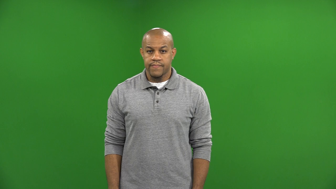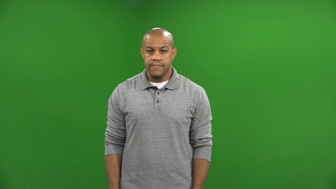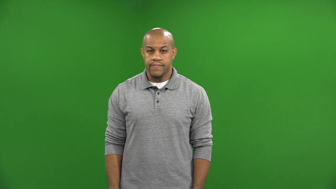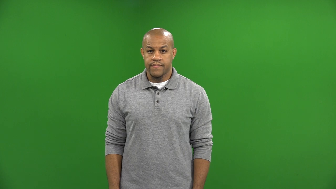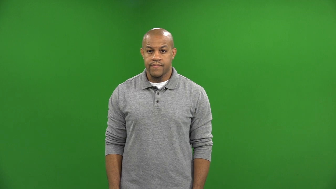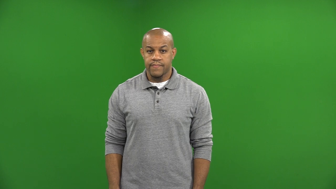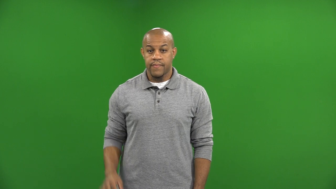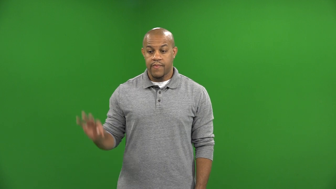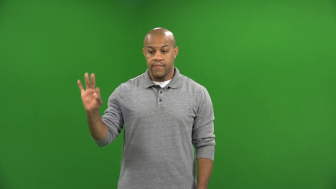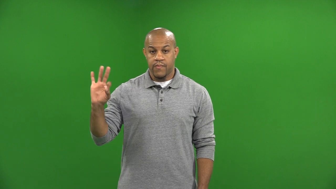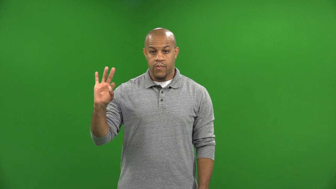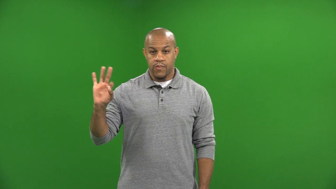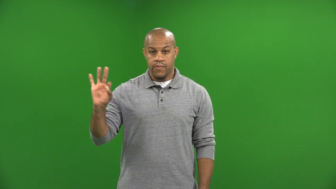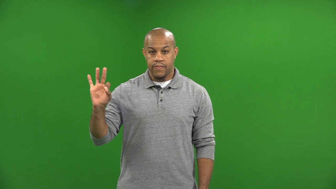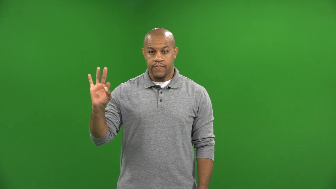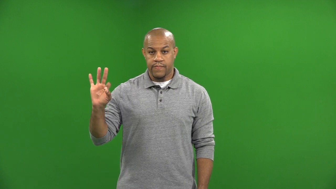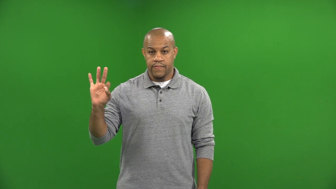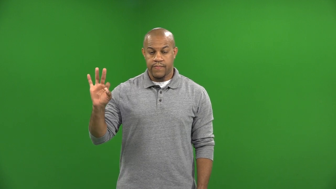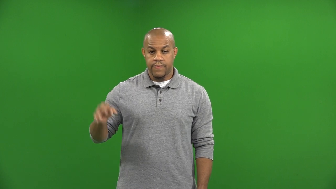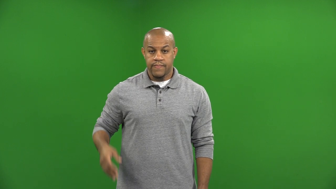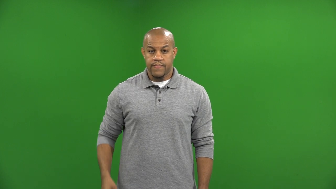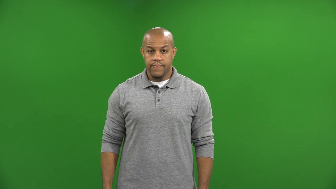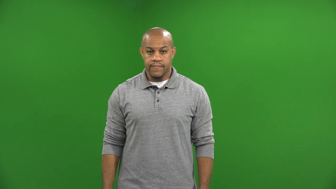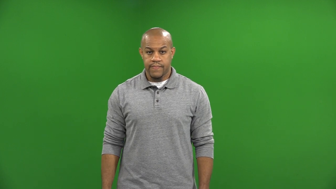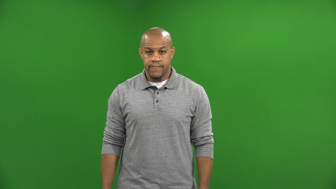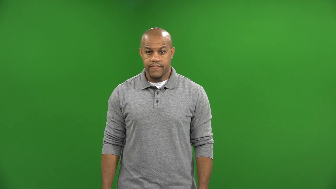Forward